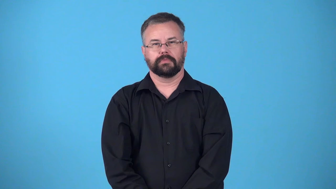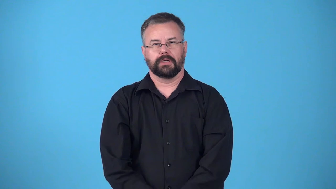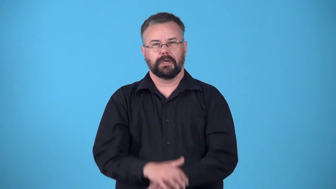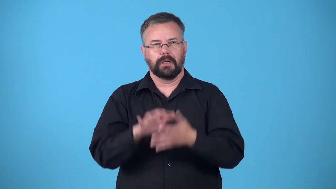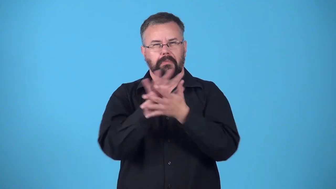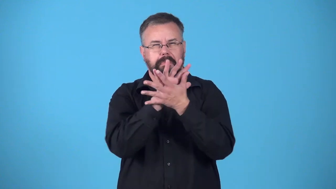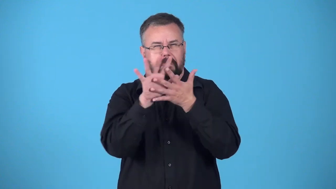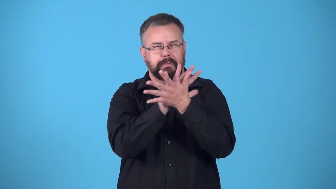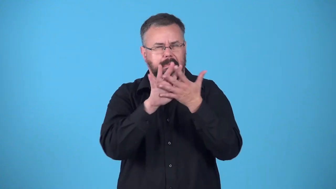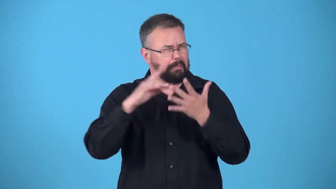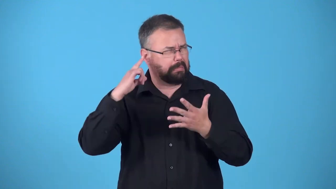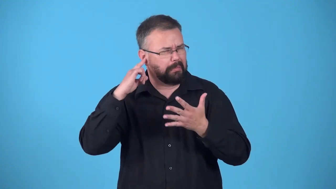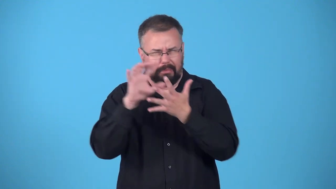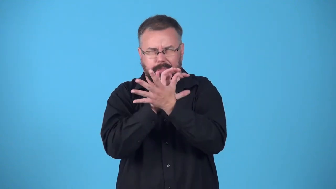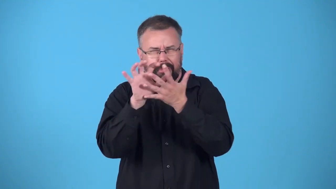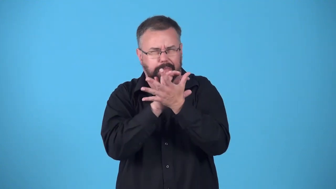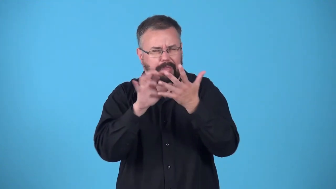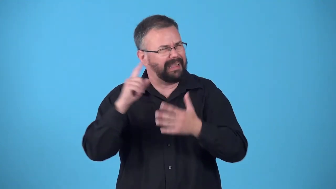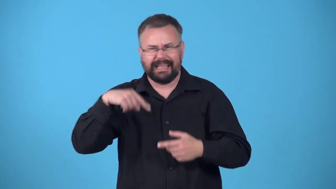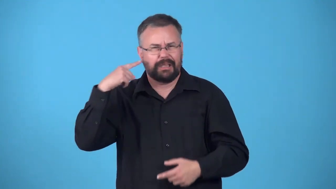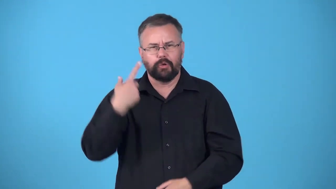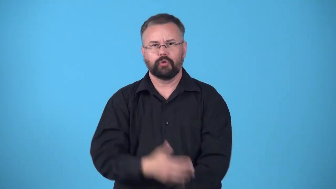break up